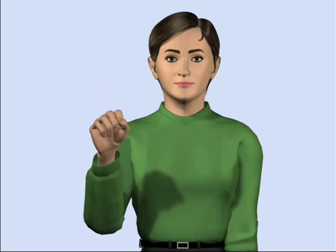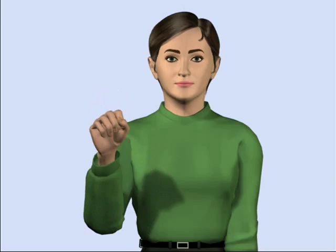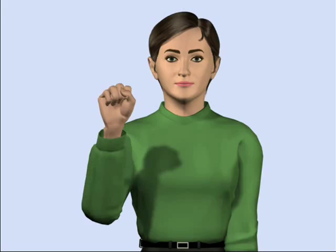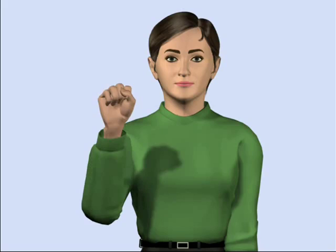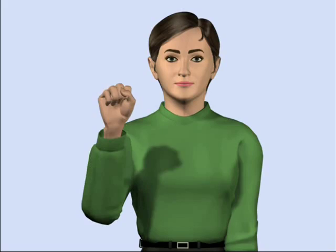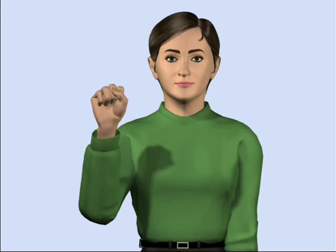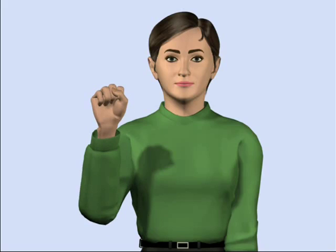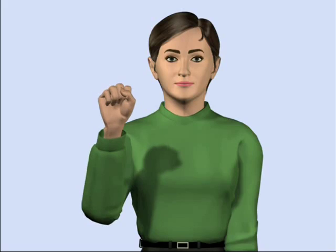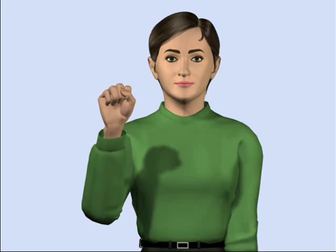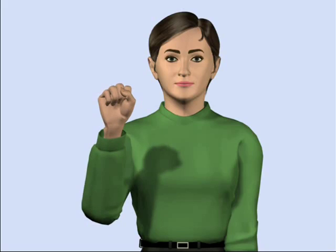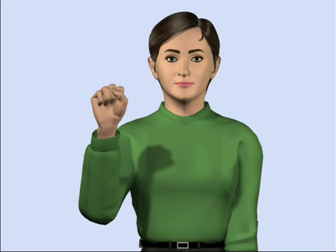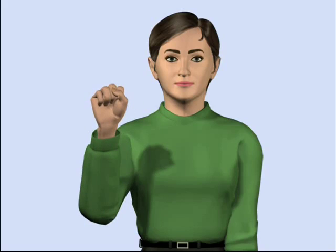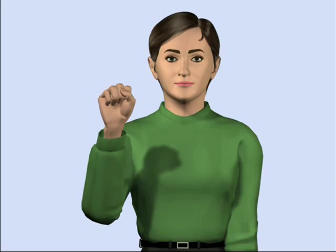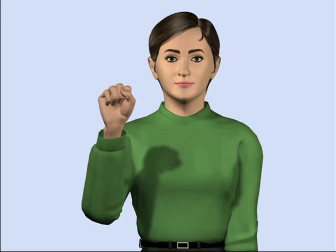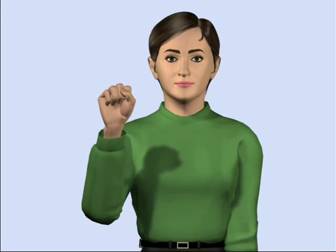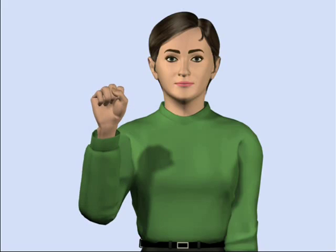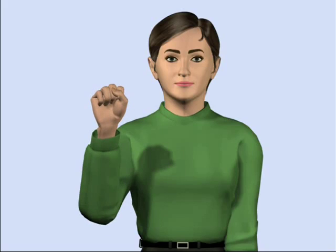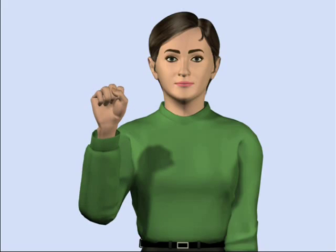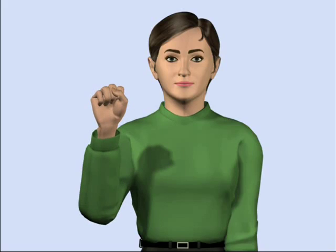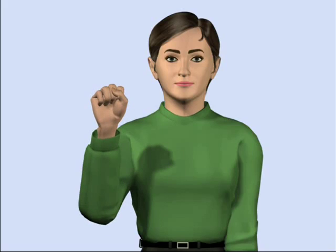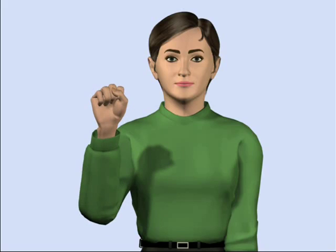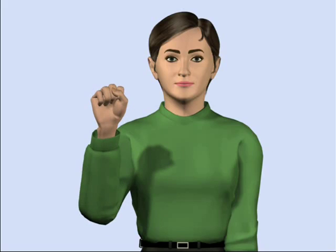sooty